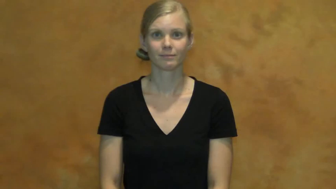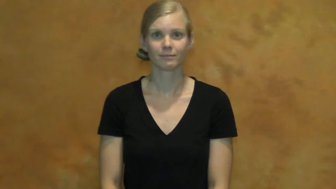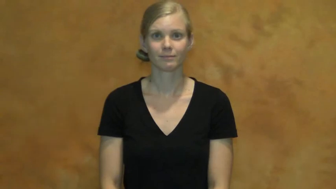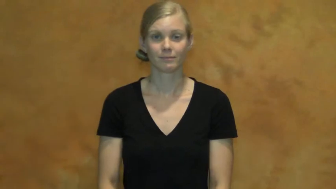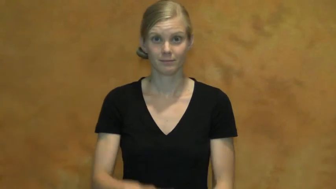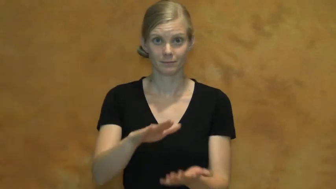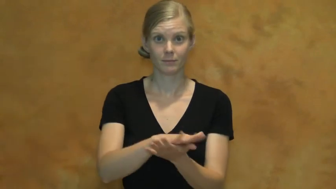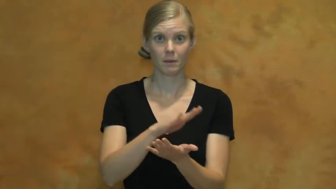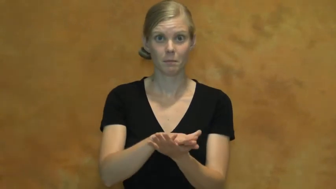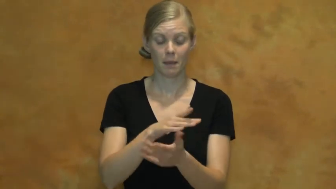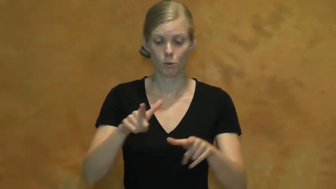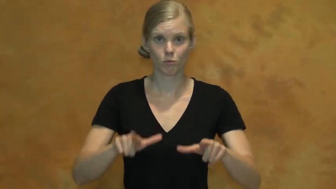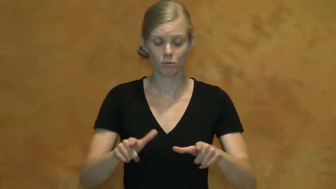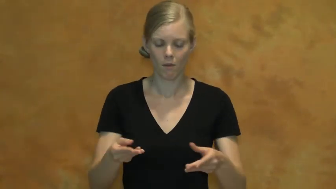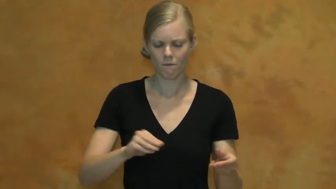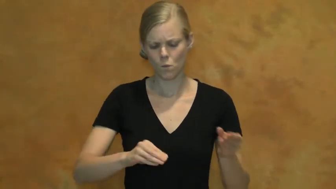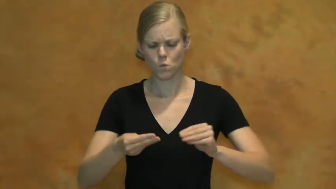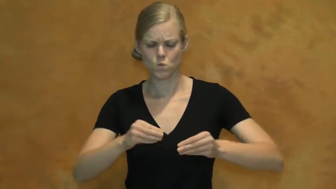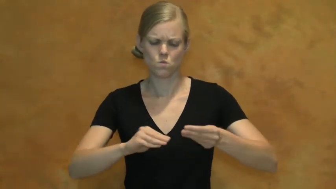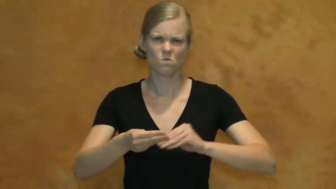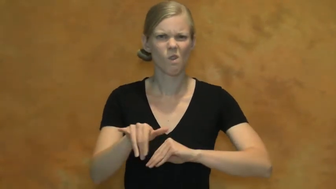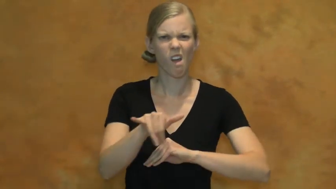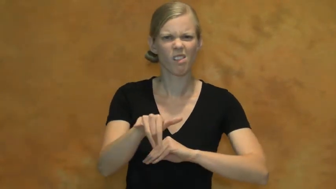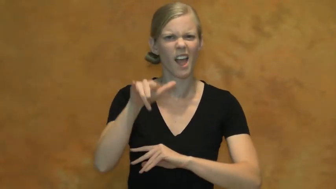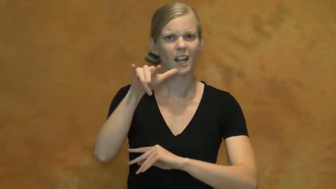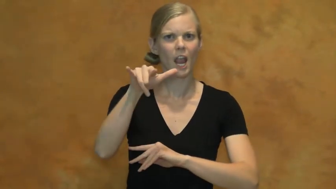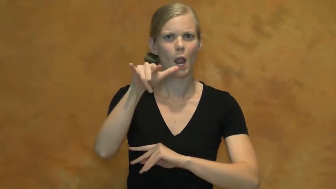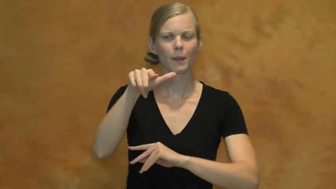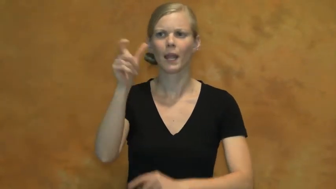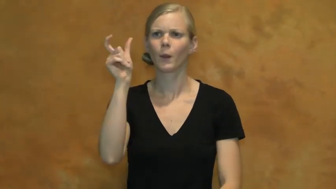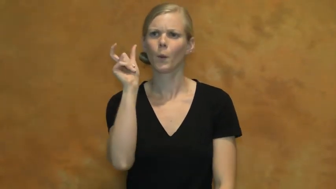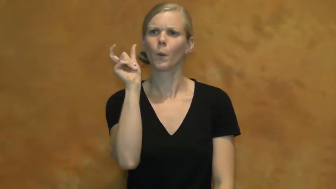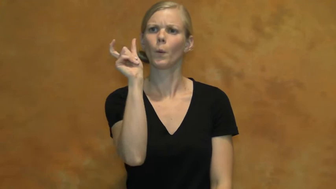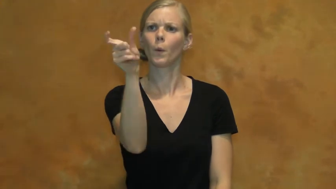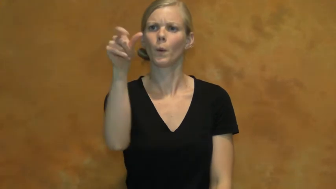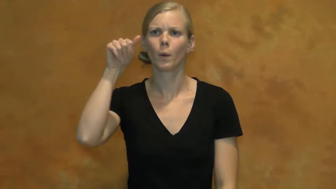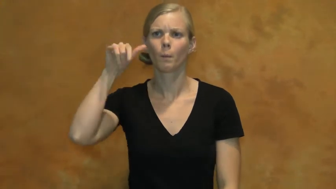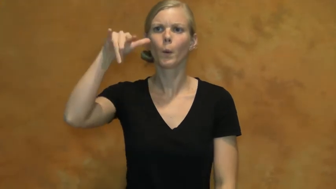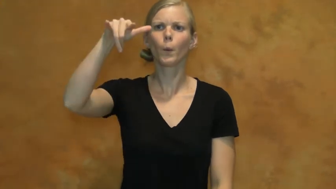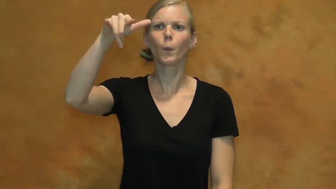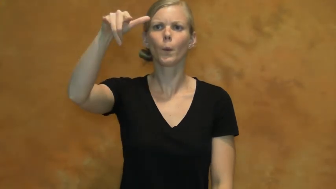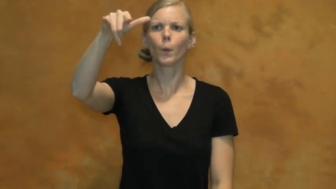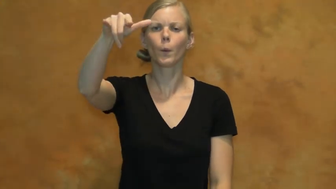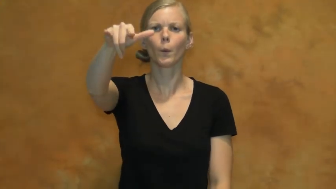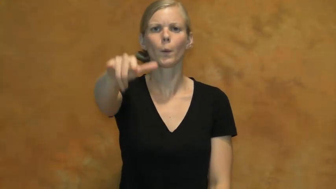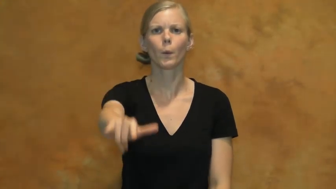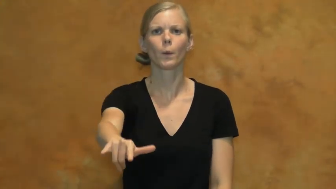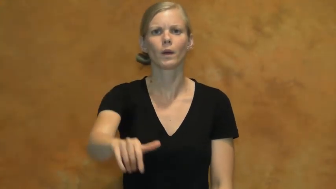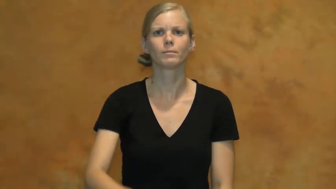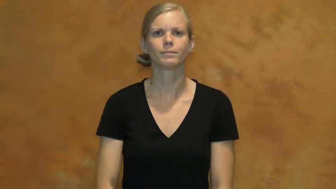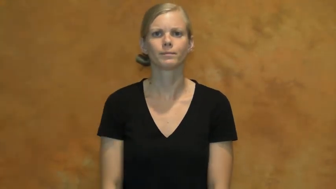paper airplane